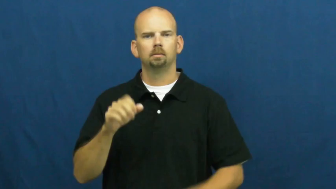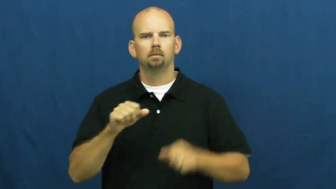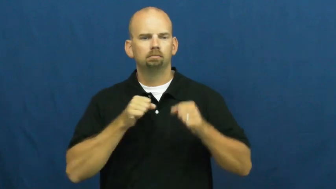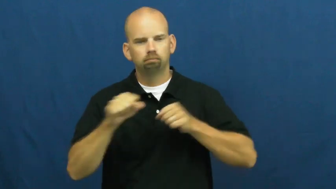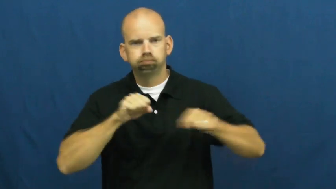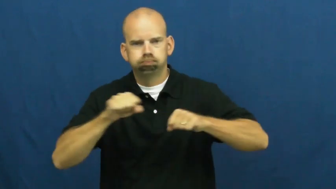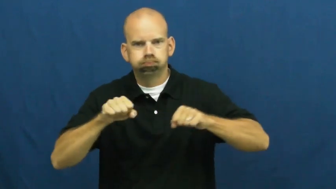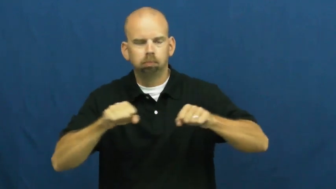with a jerk